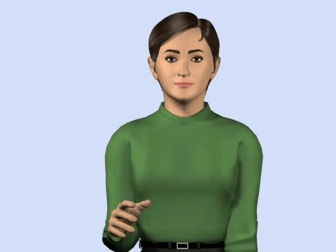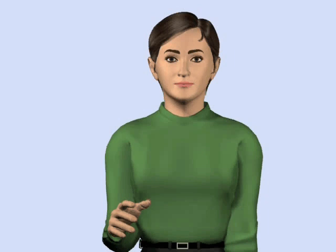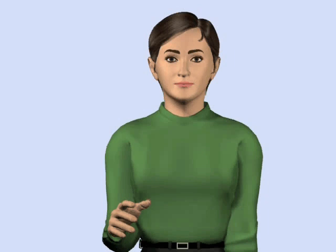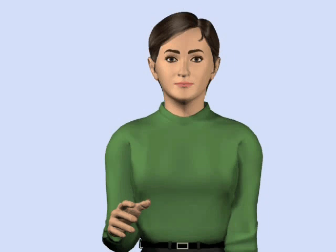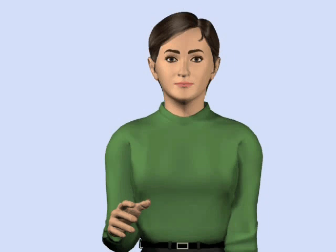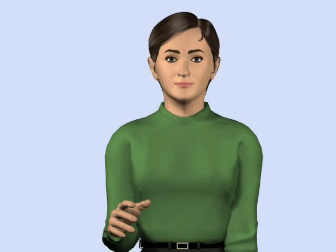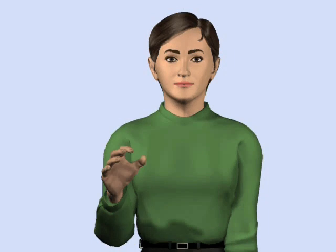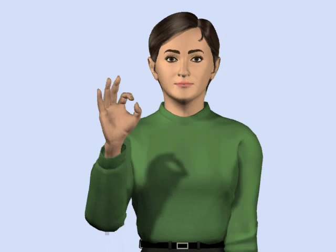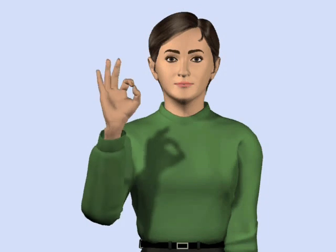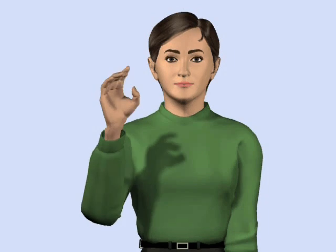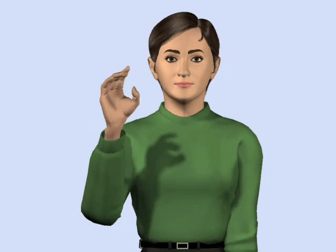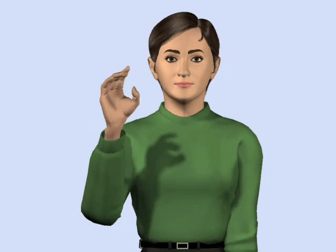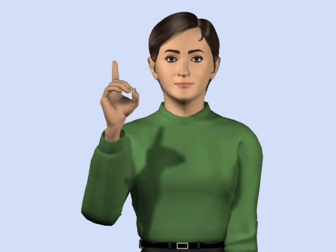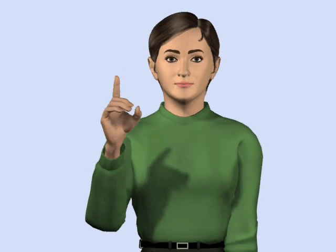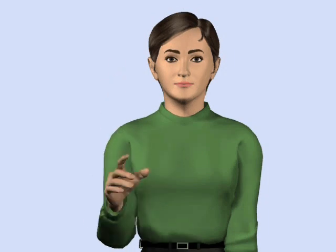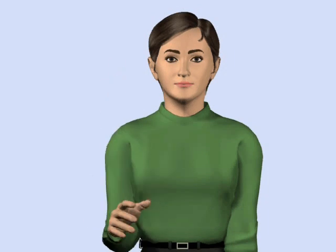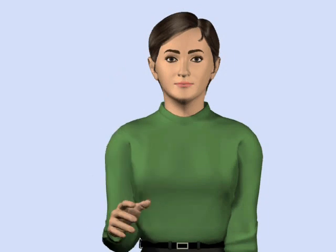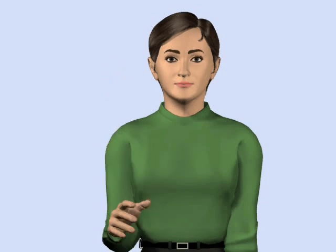Fort Dodge